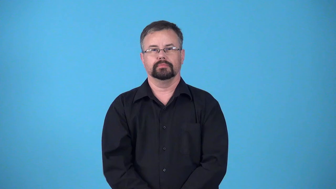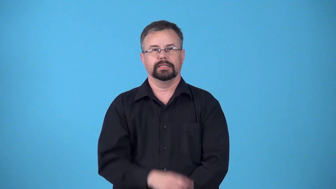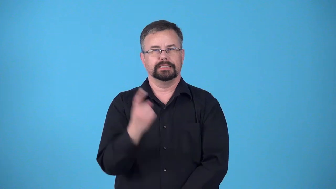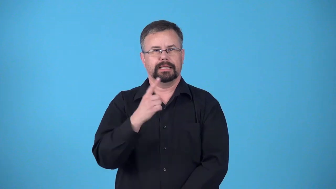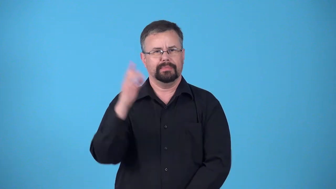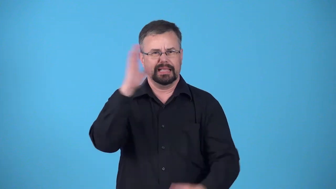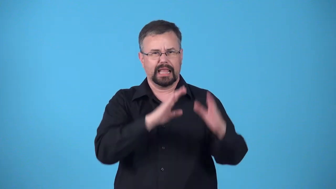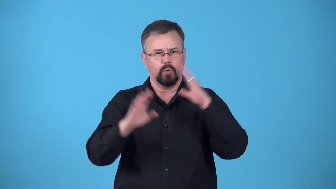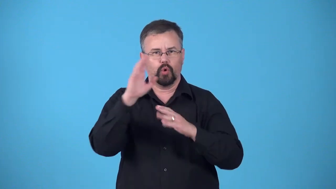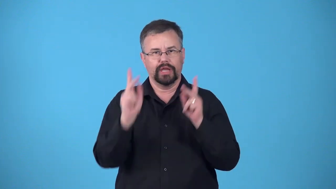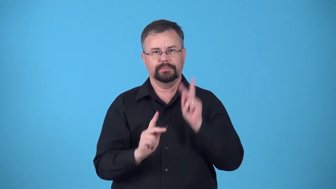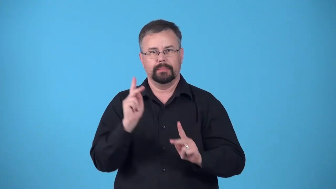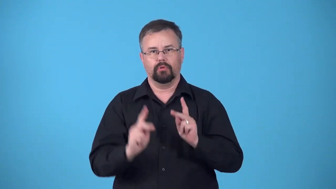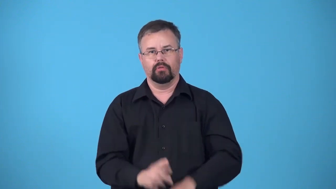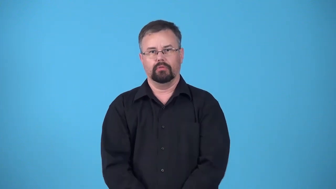bugaboo, bugbear